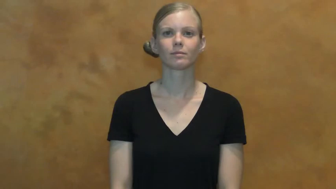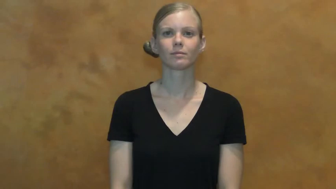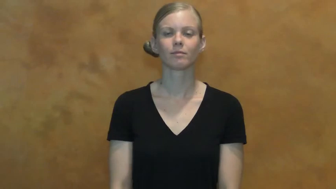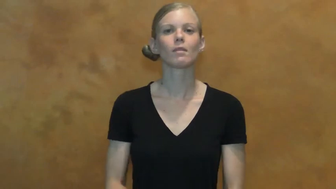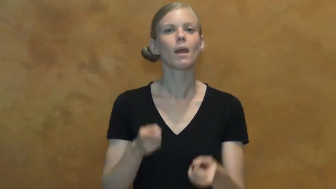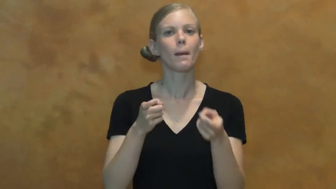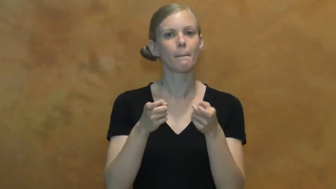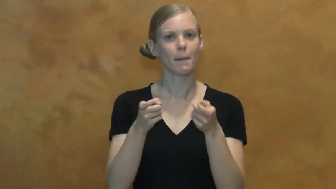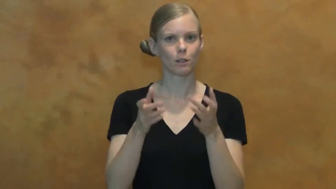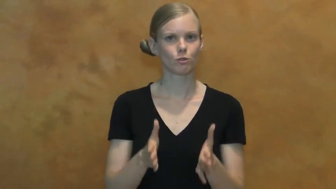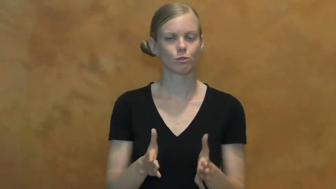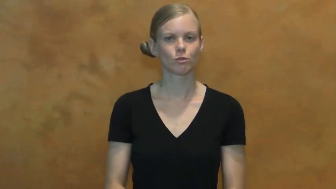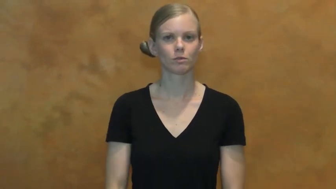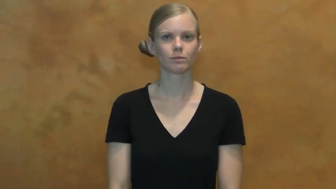manager